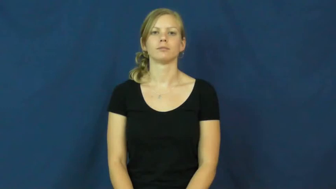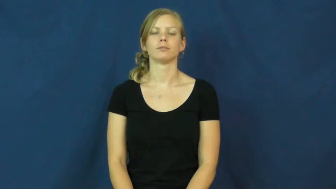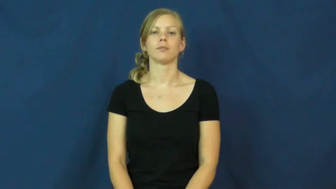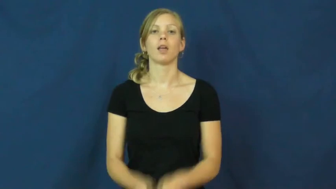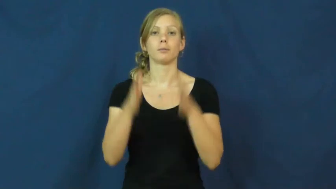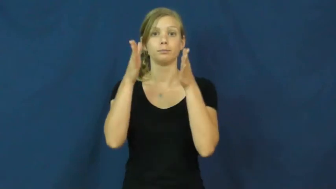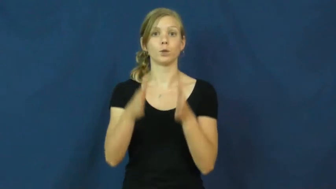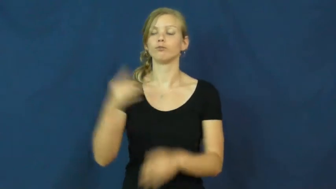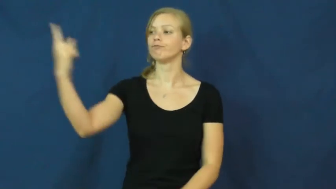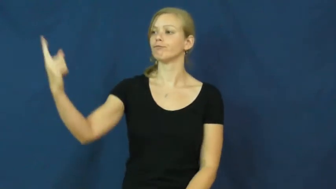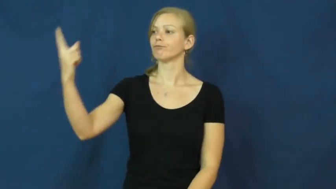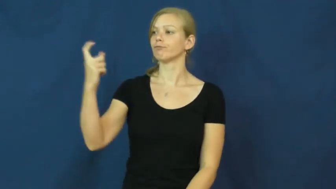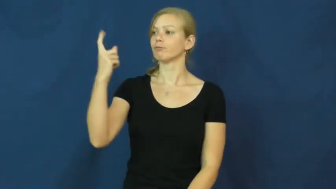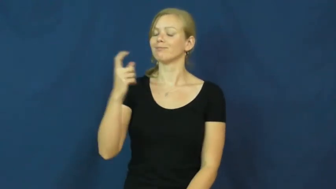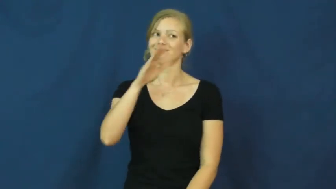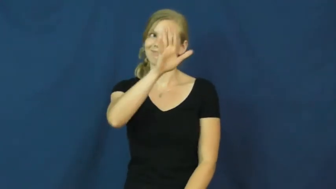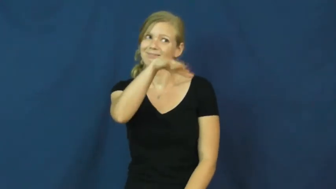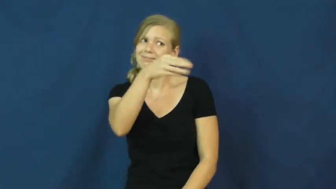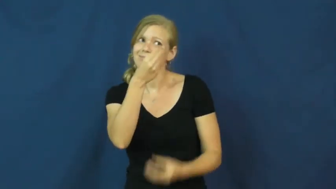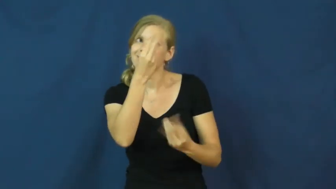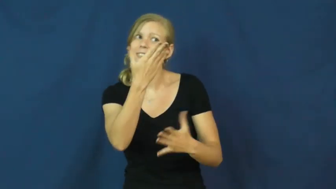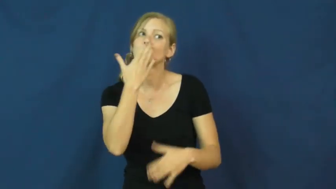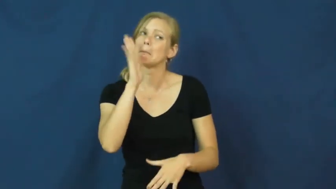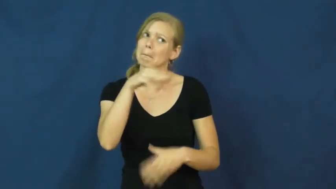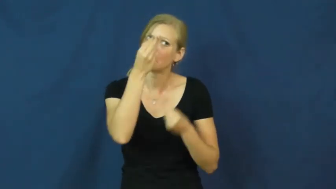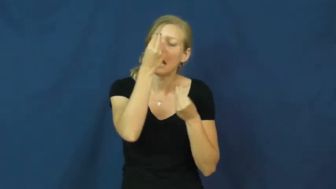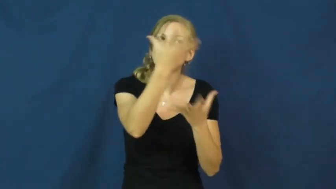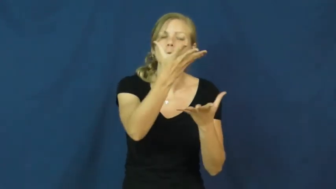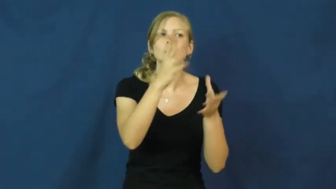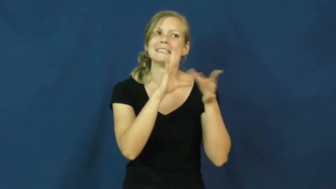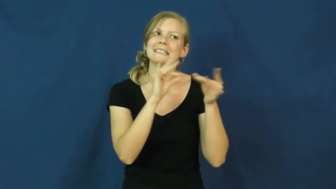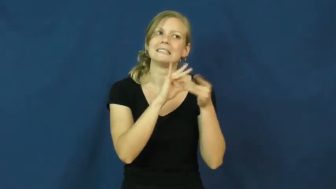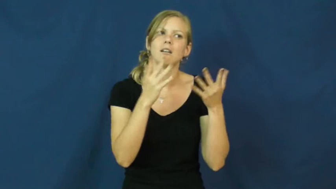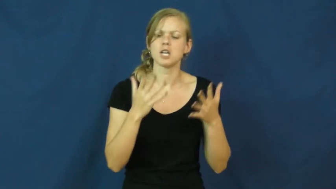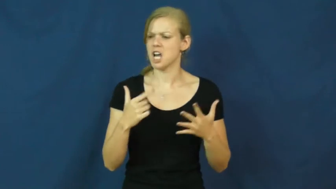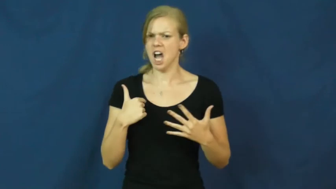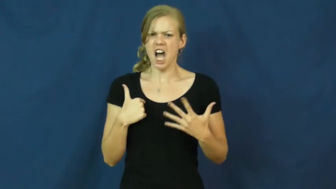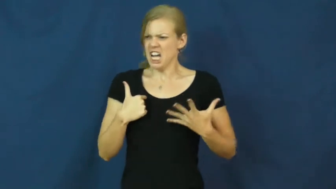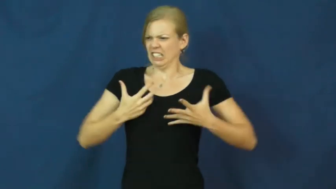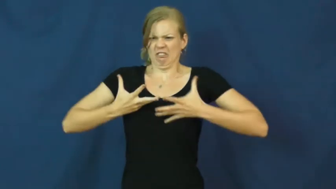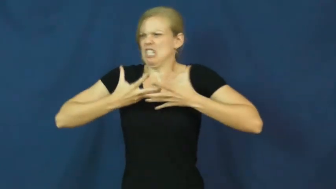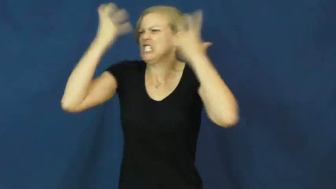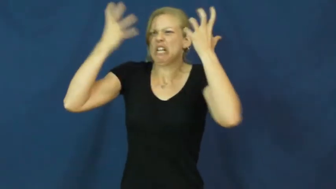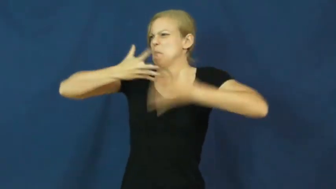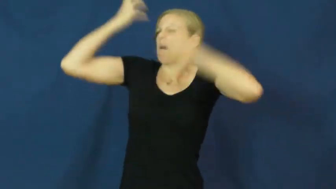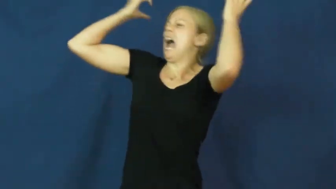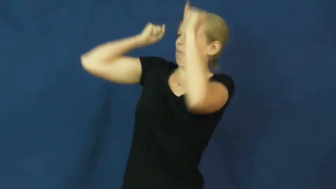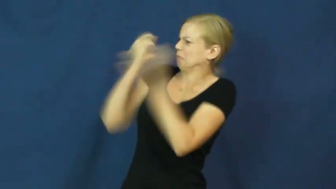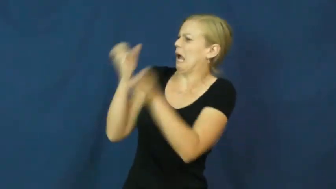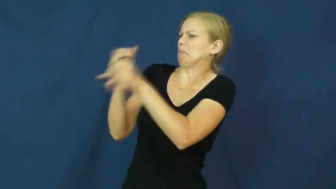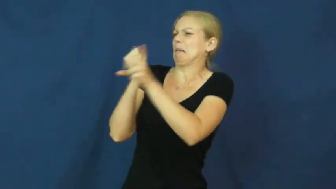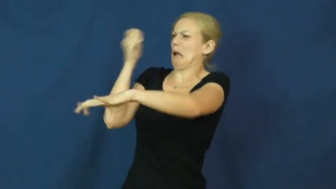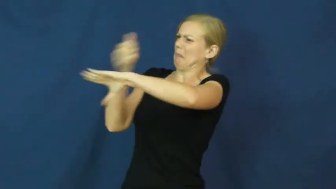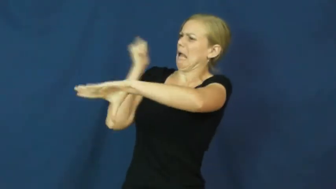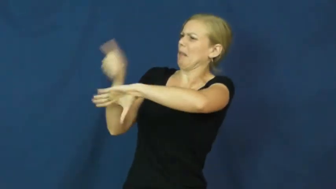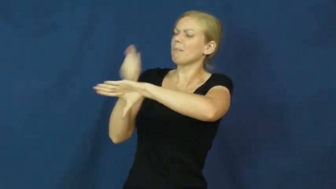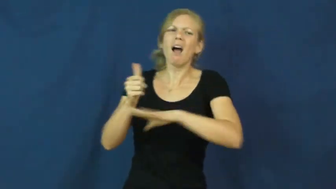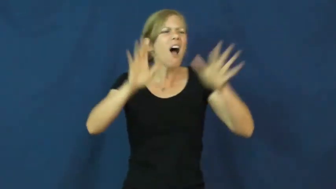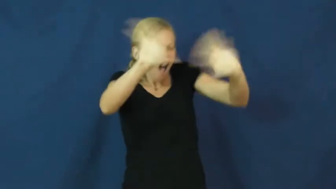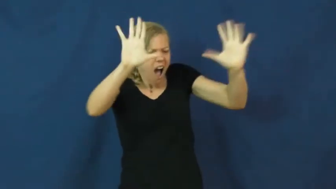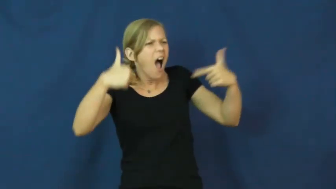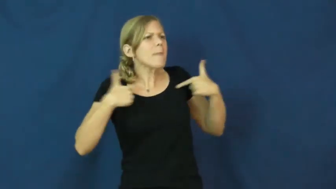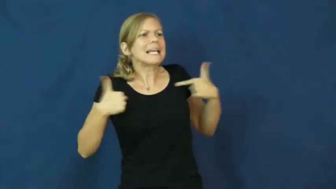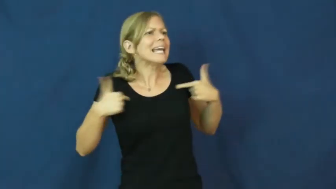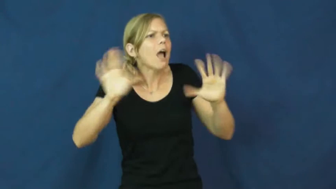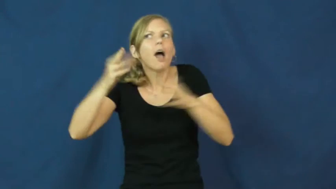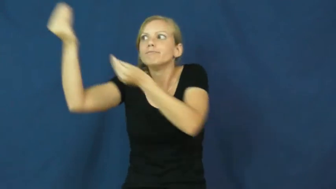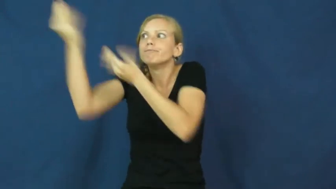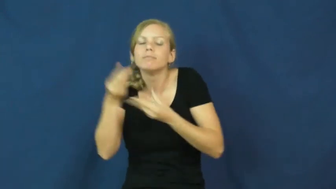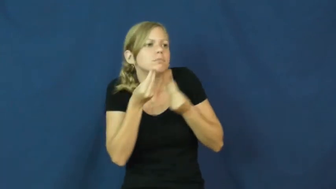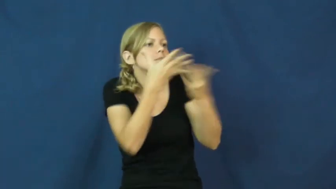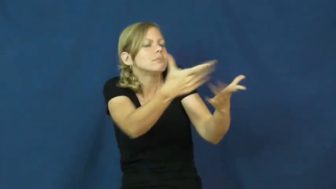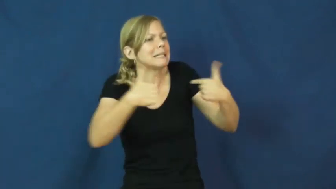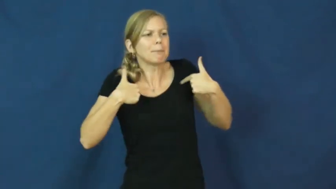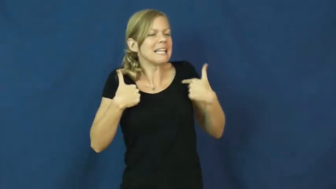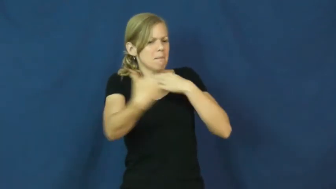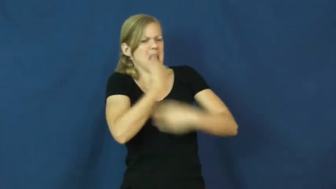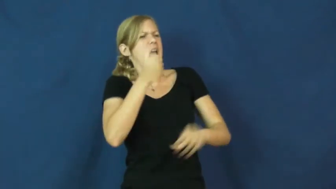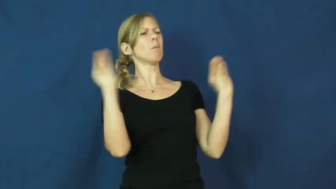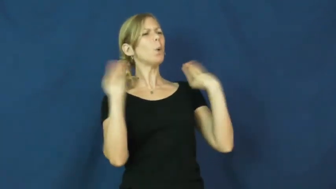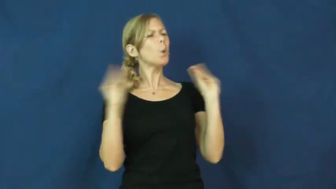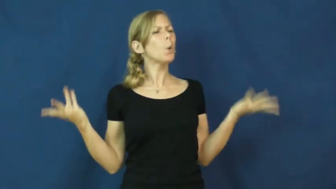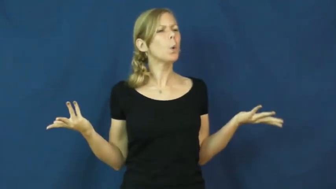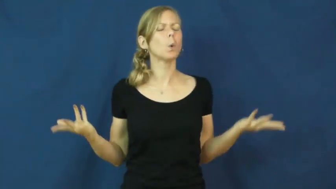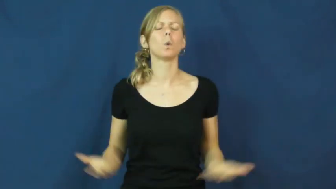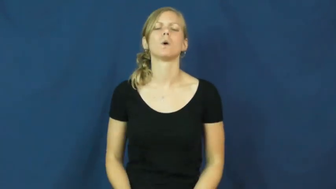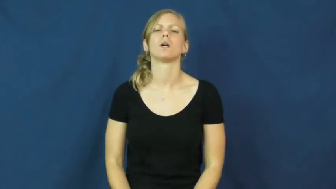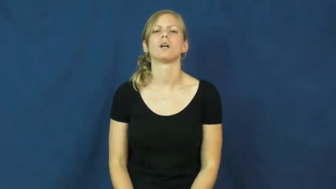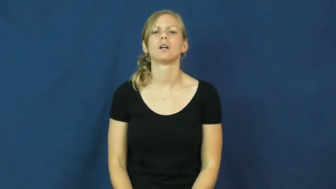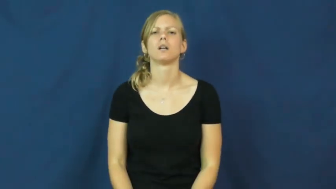don't shoot the messenger